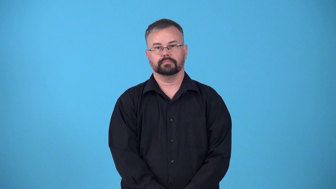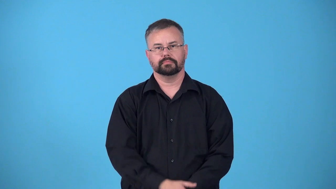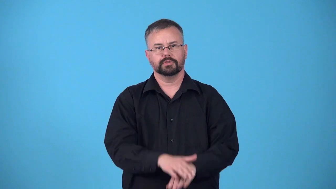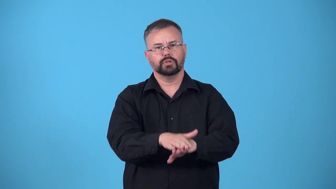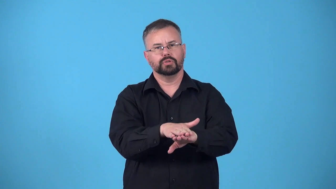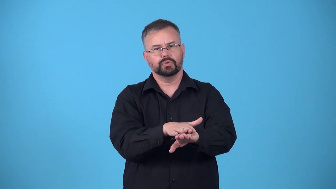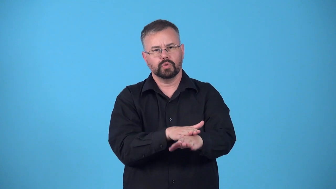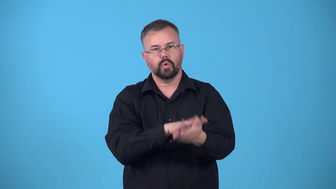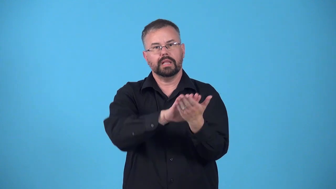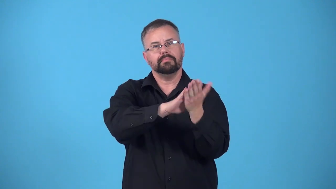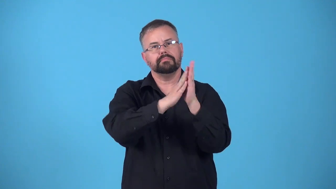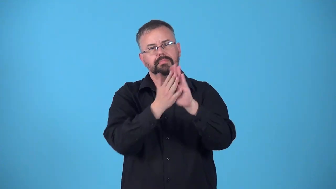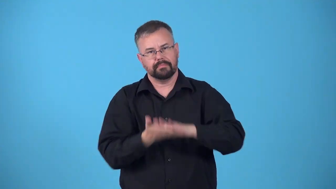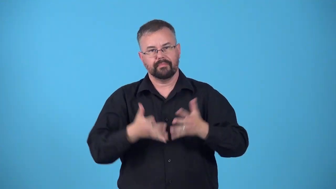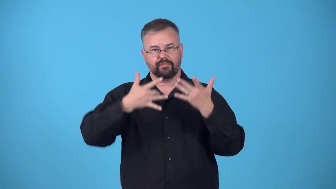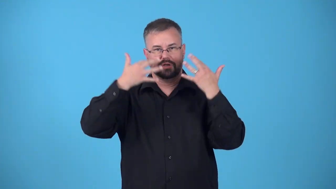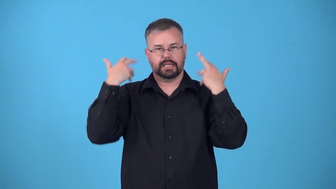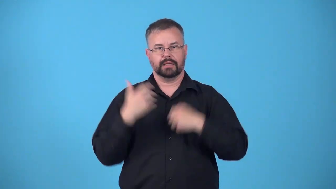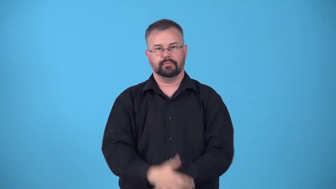warm up, warm up to, warm to be friendly